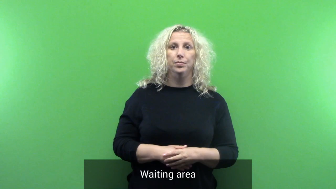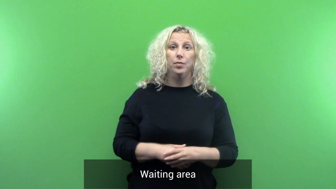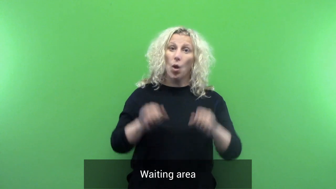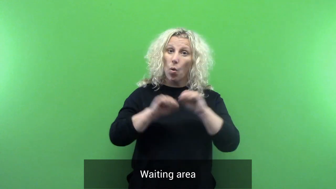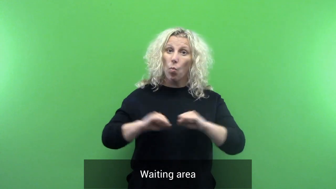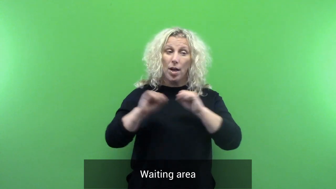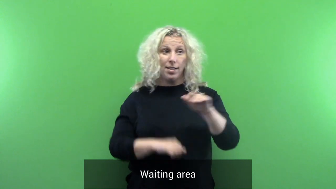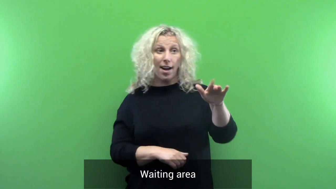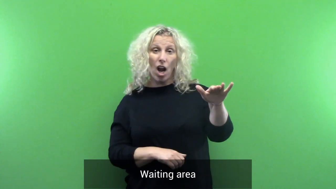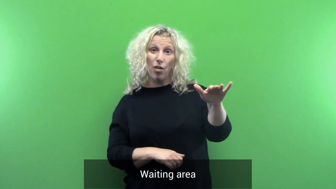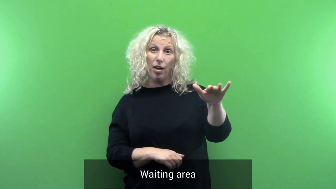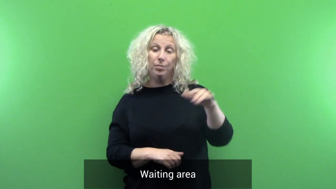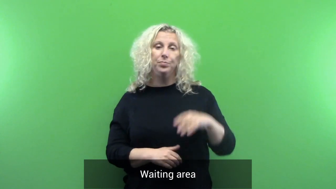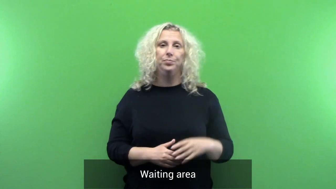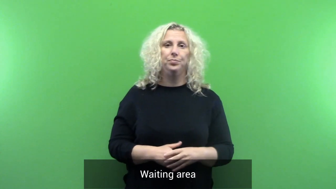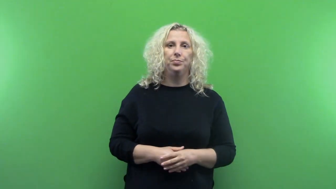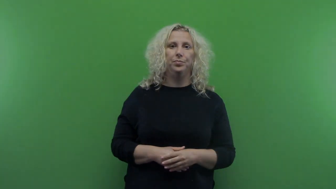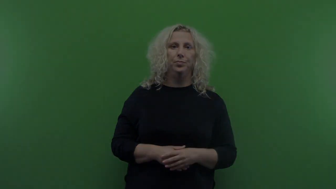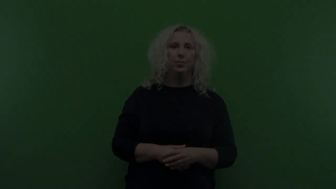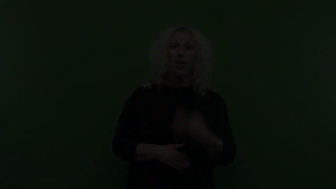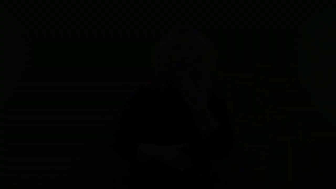The Waiting Area